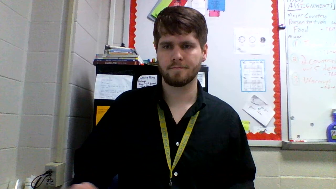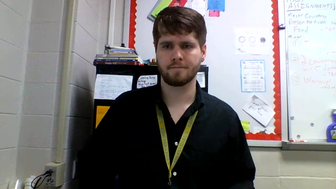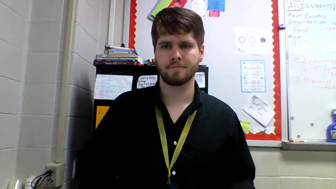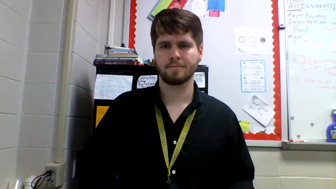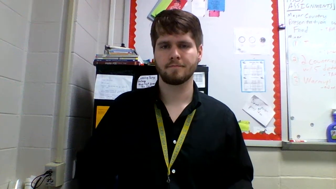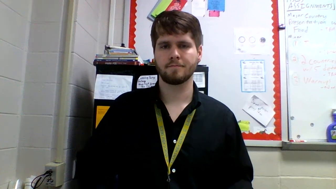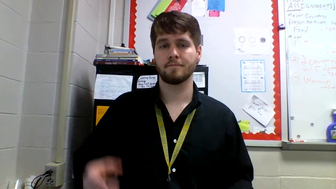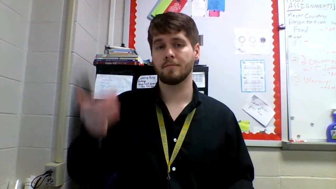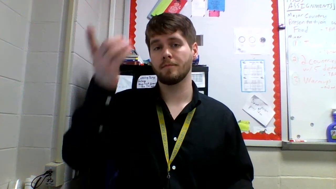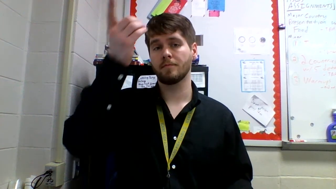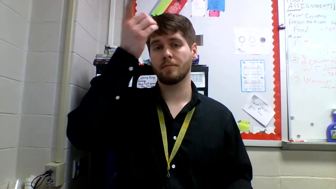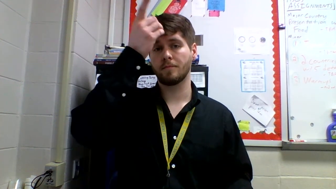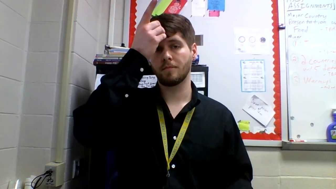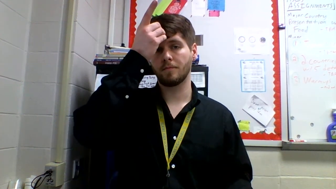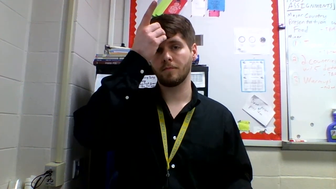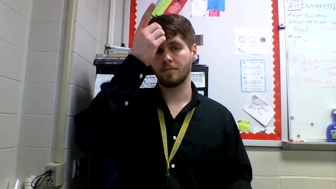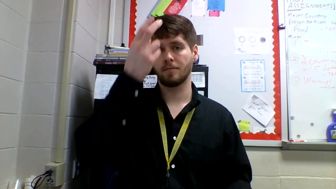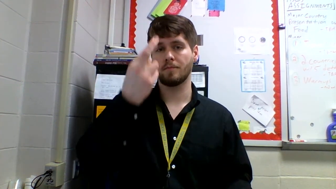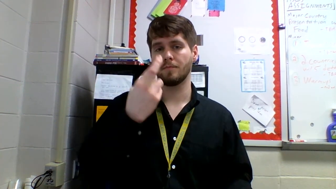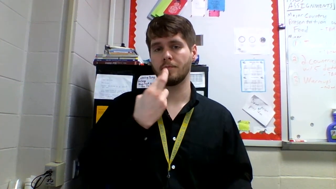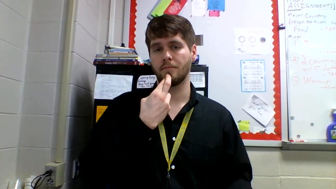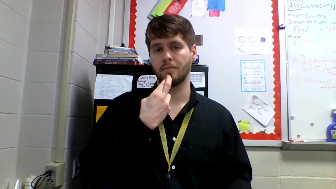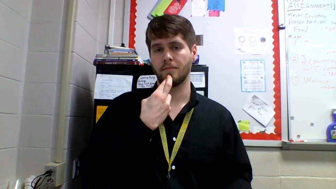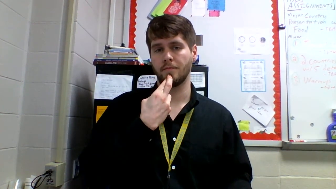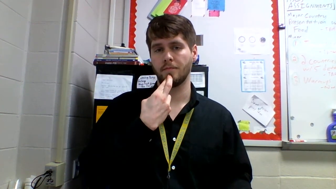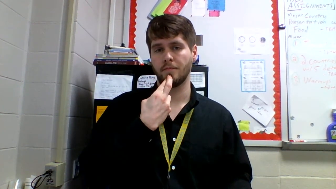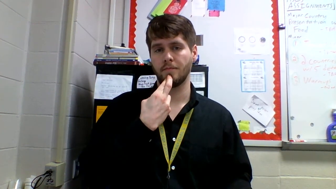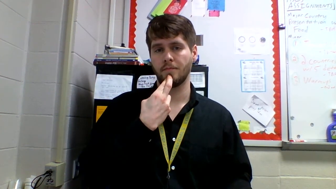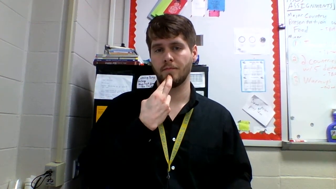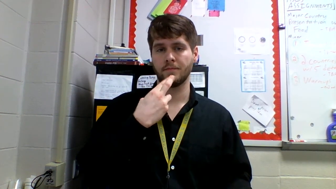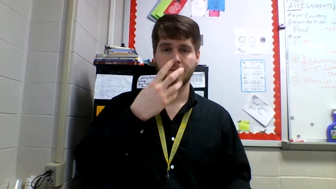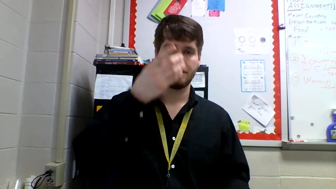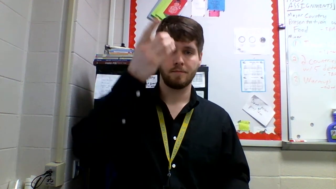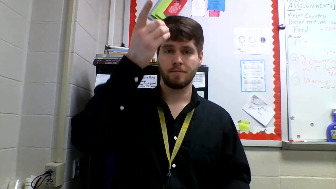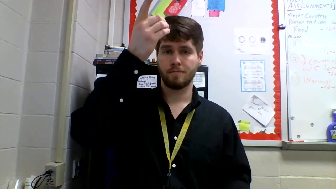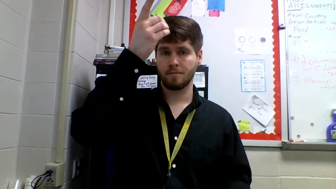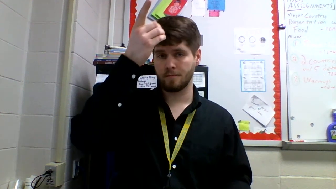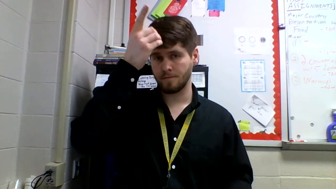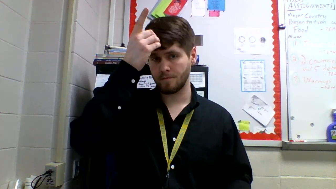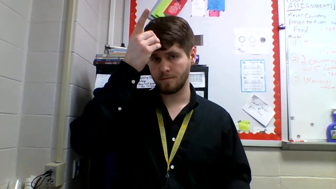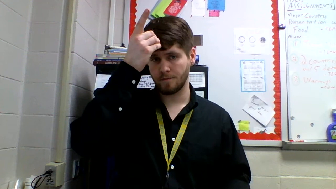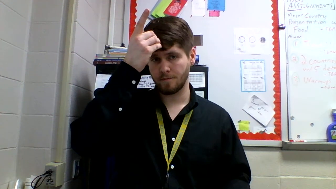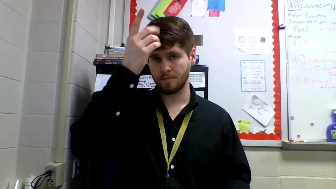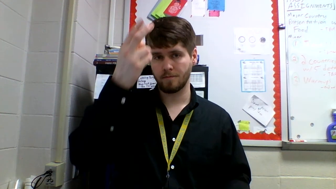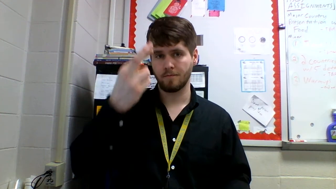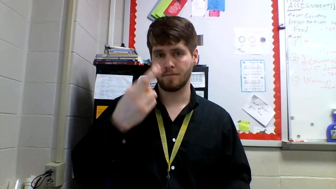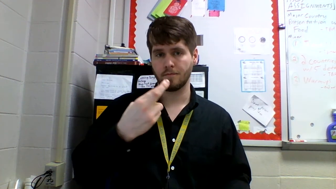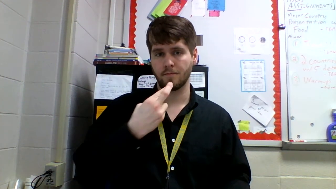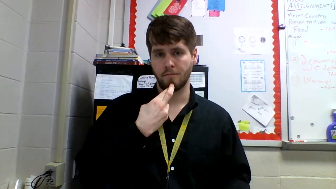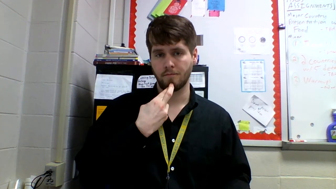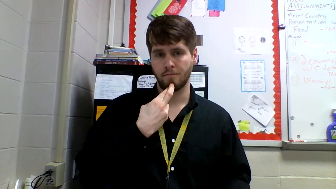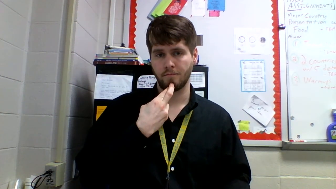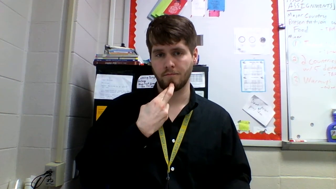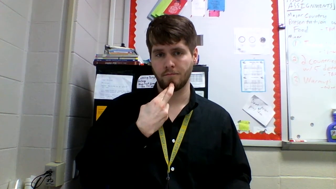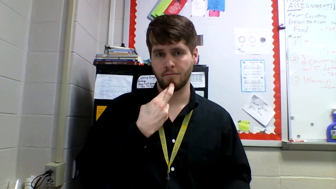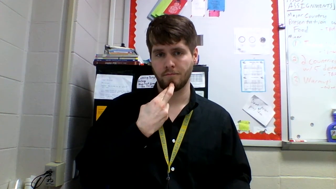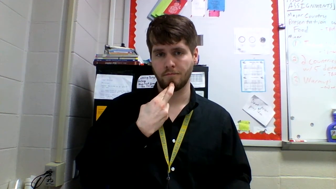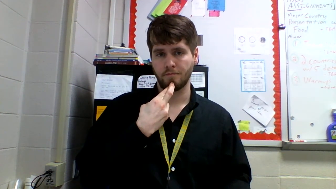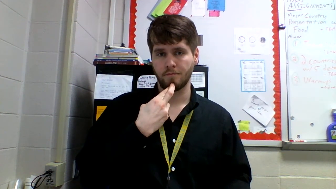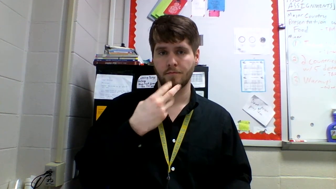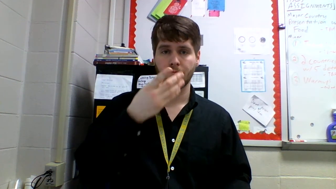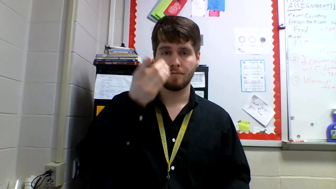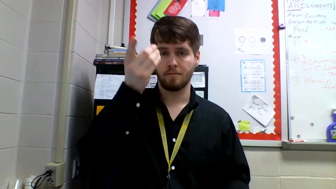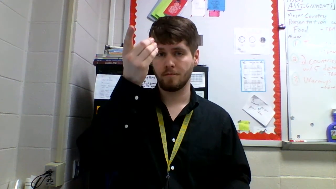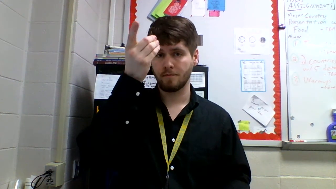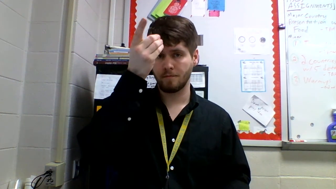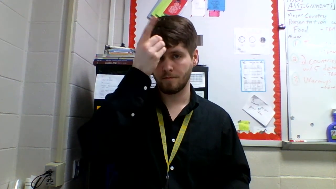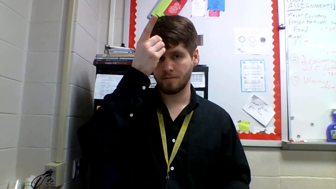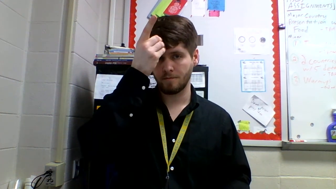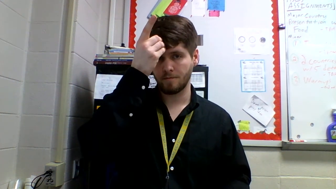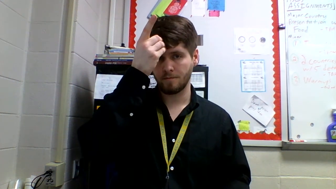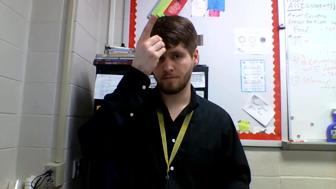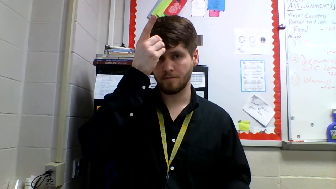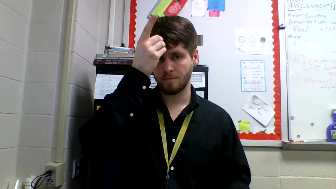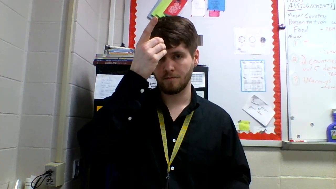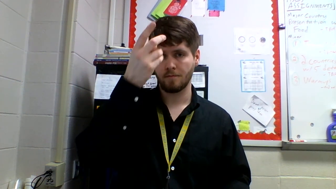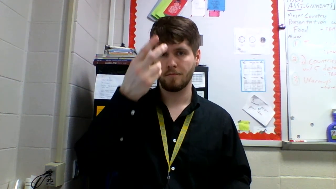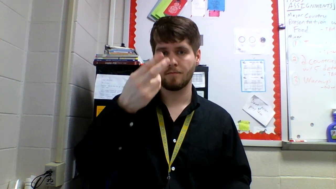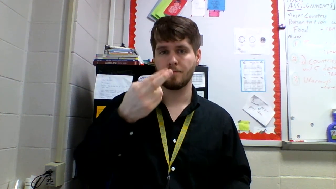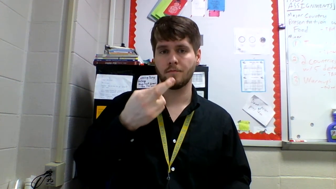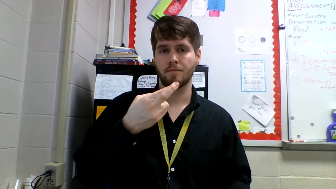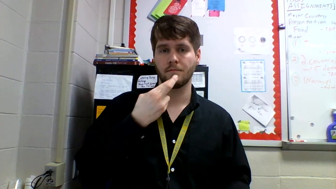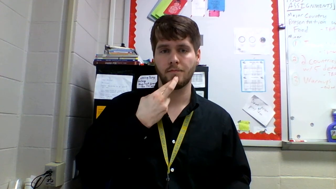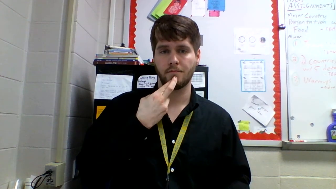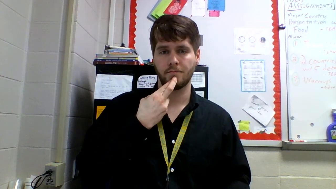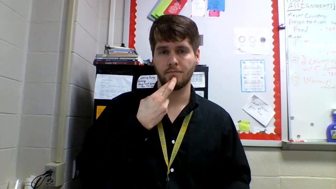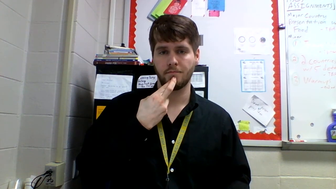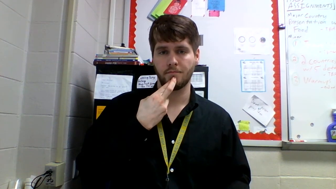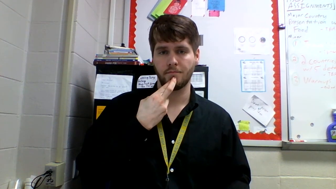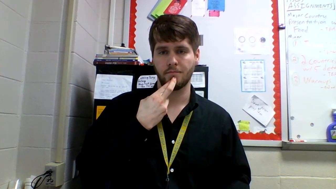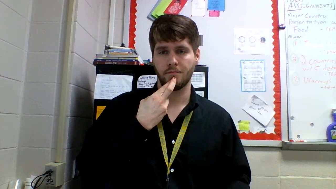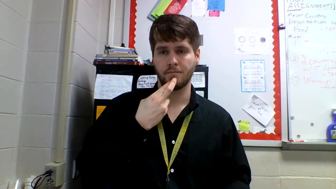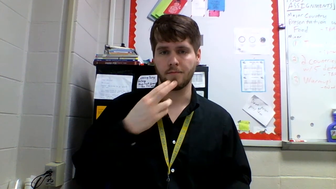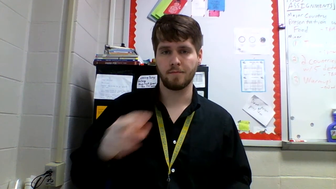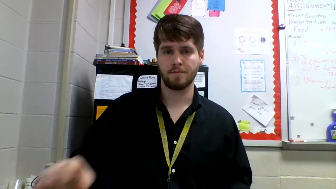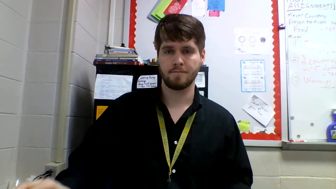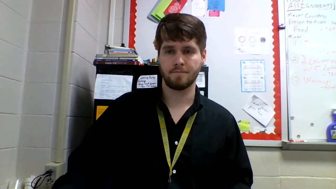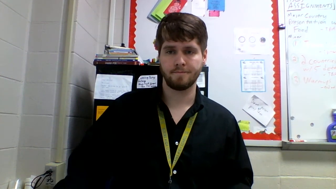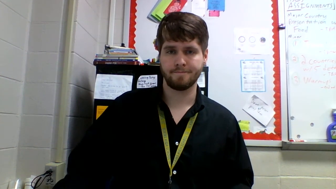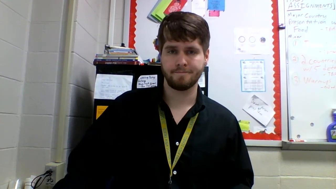Dominican Republic